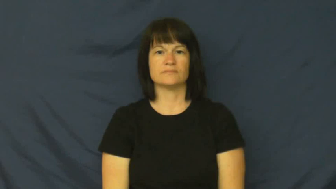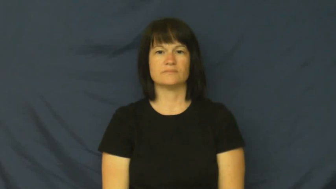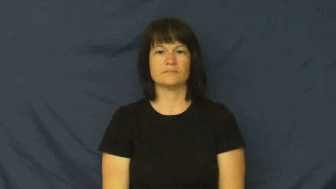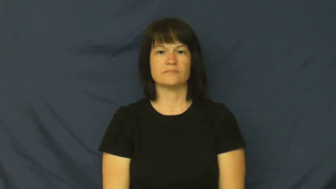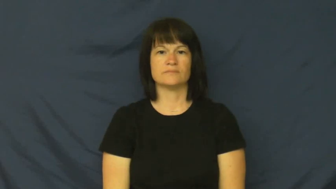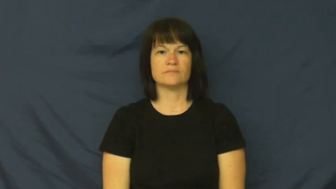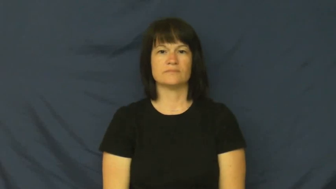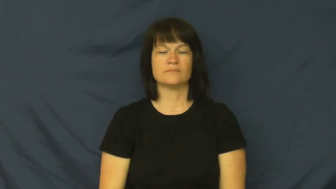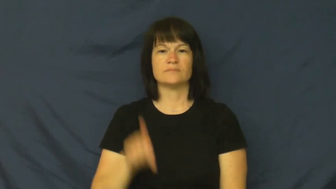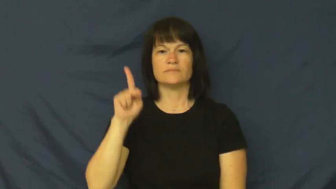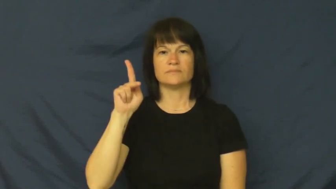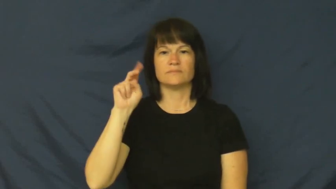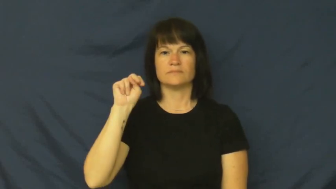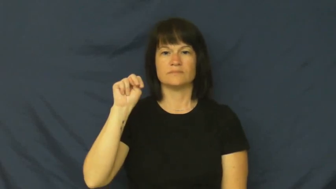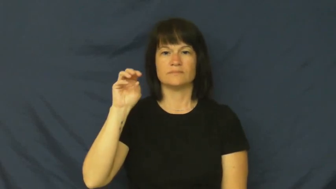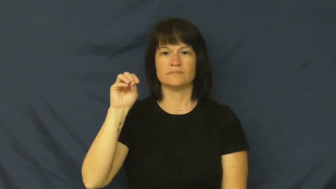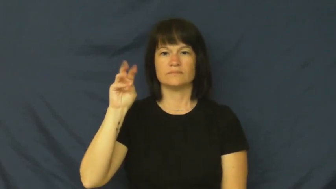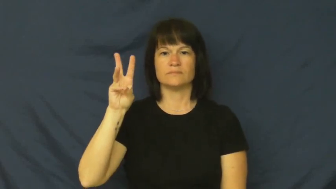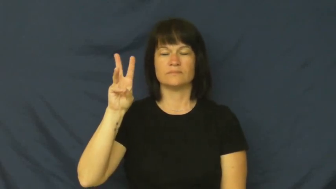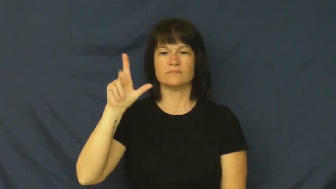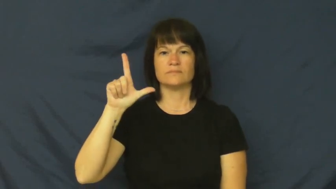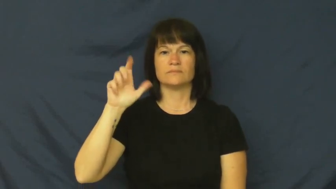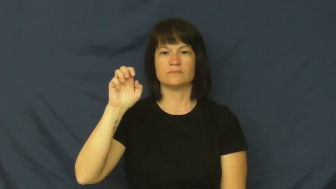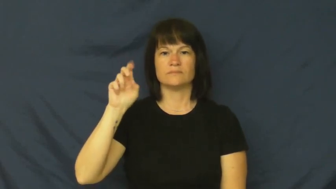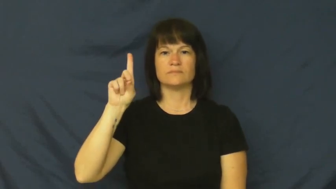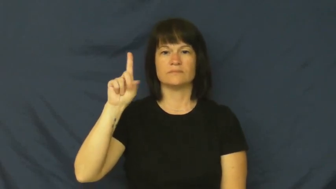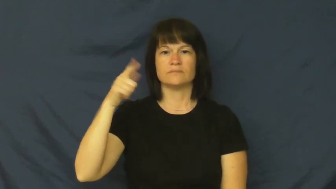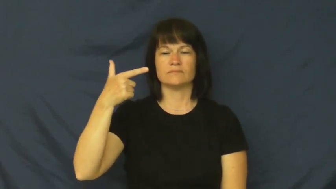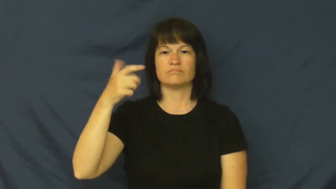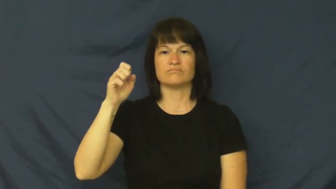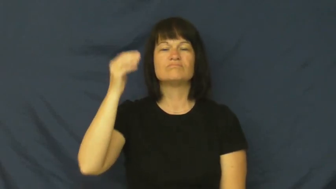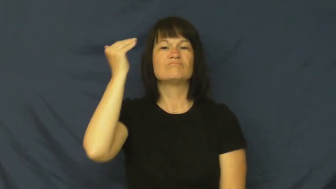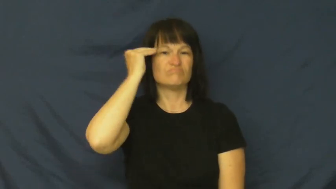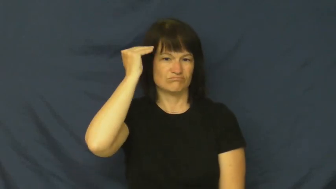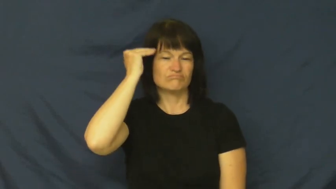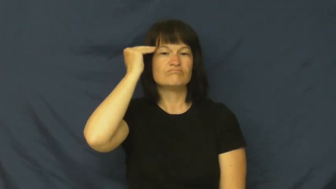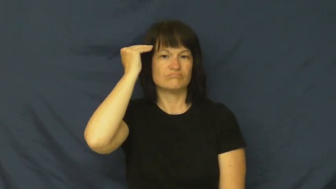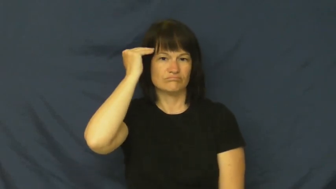knowledge